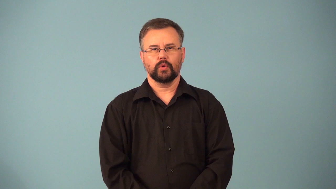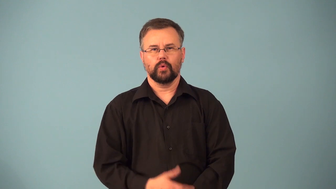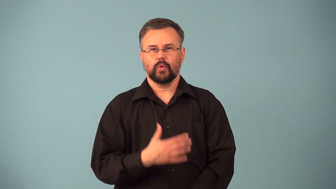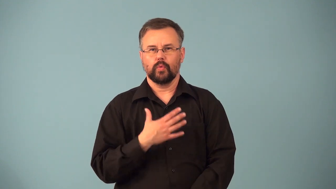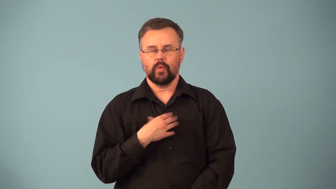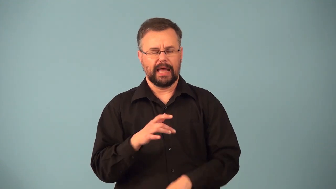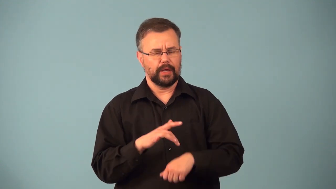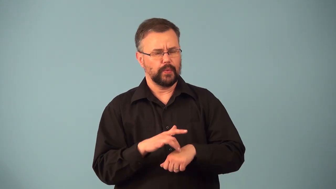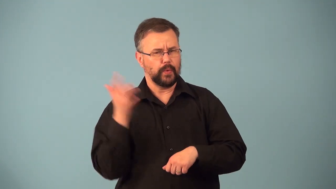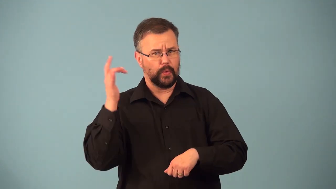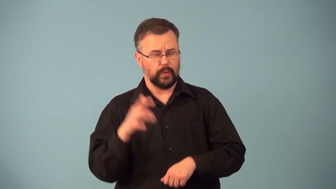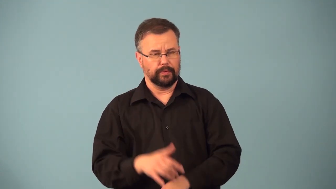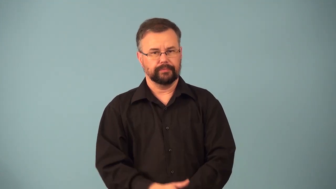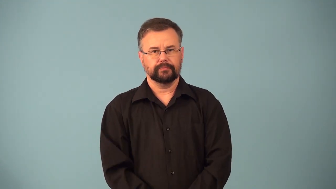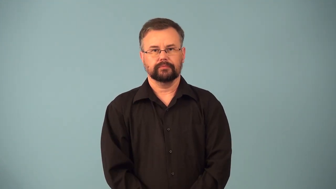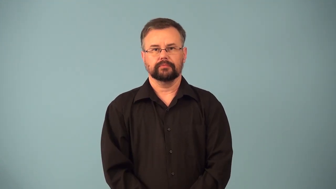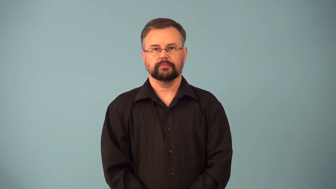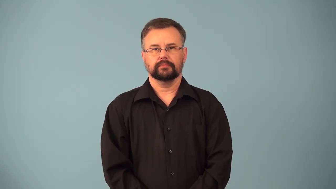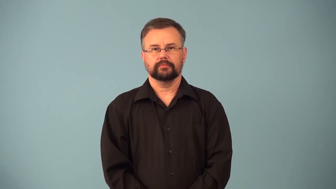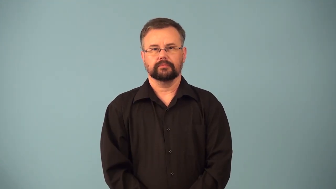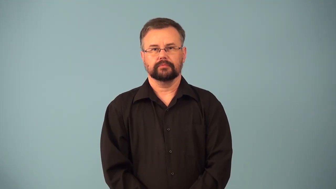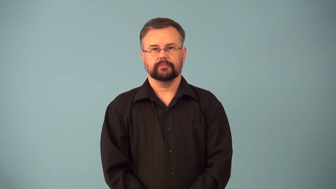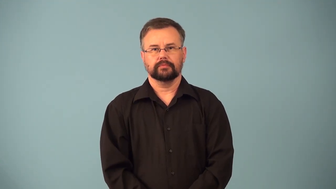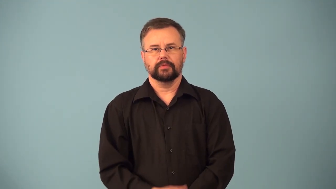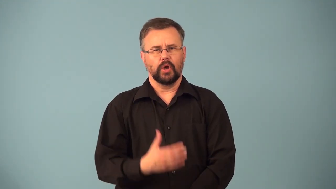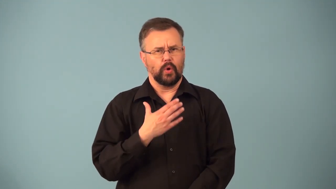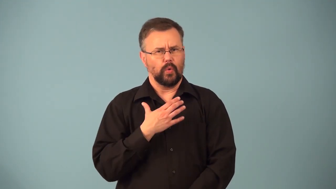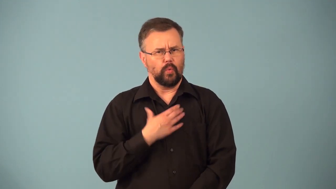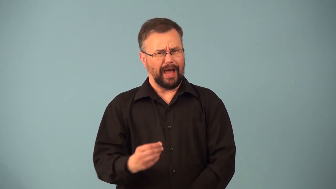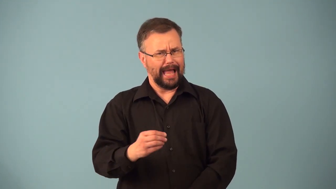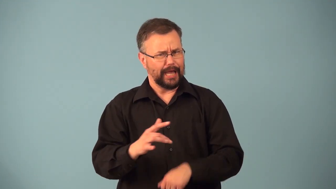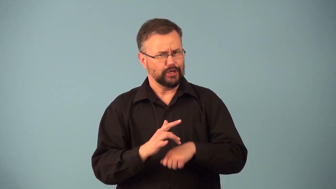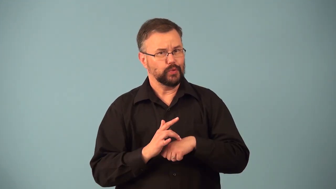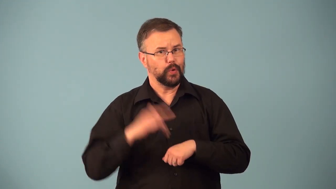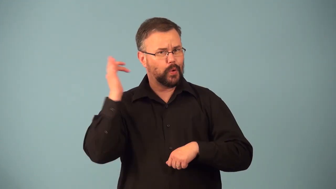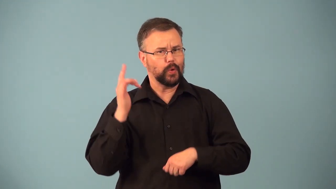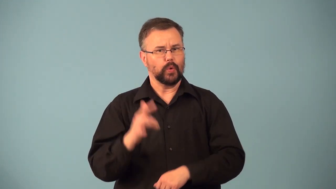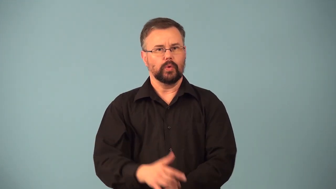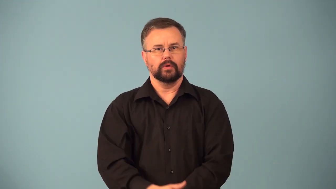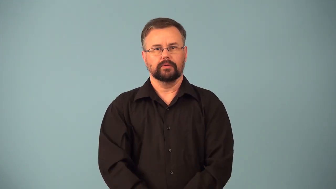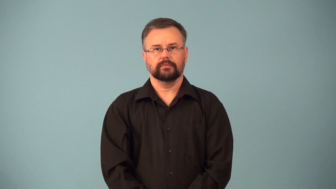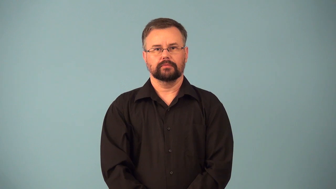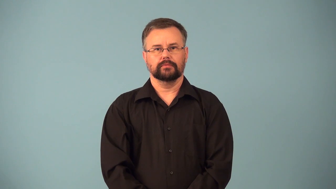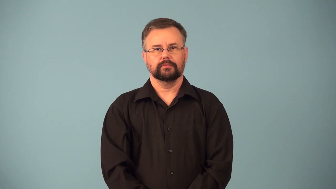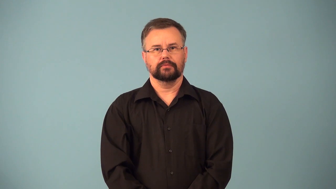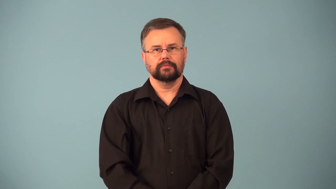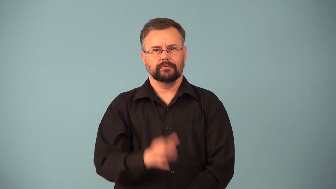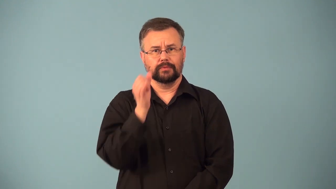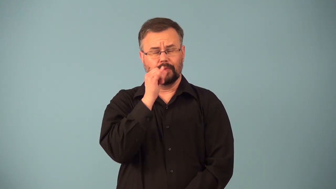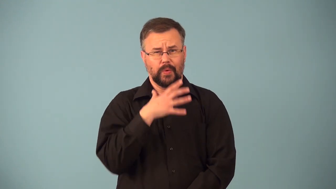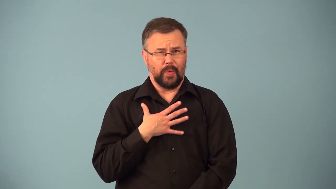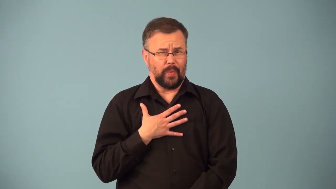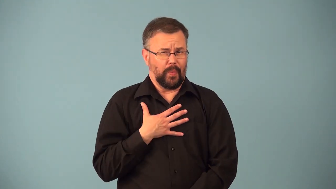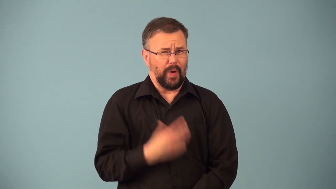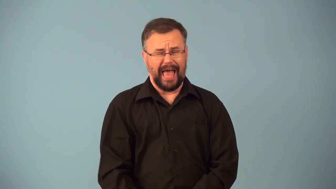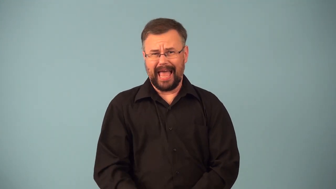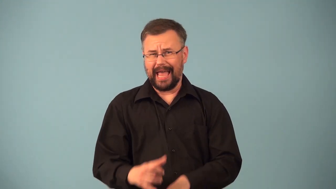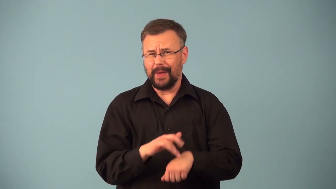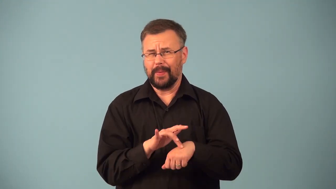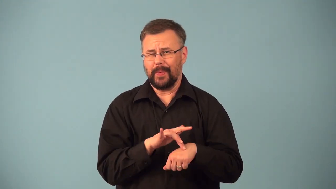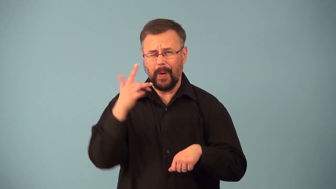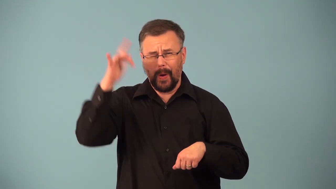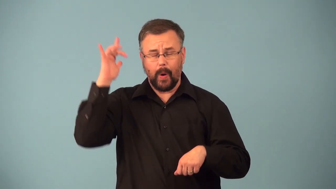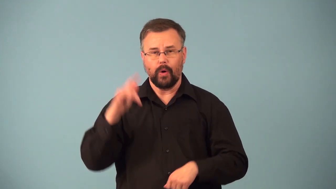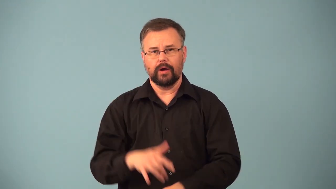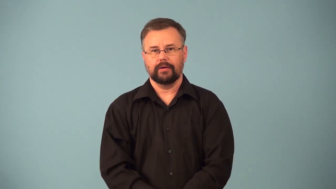pearly,pearlier,pearliest